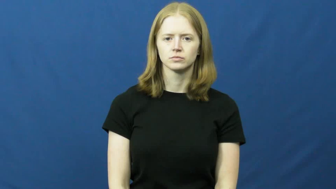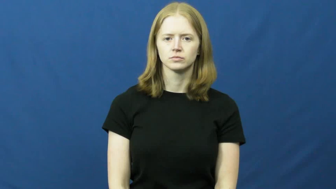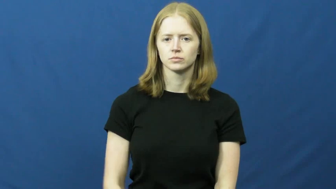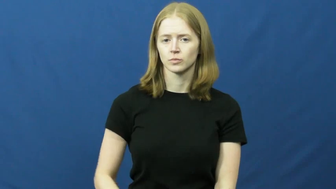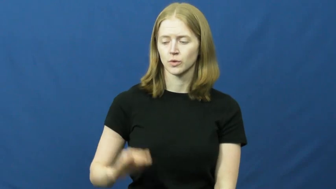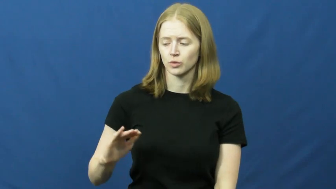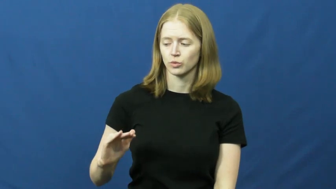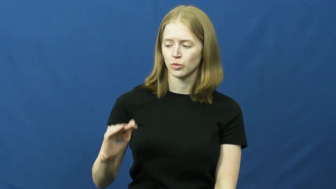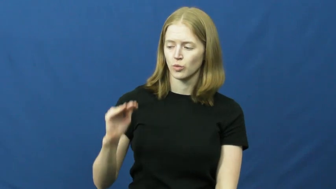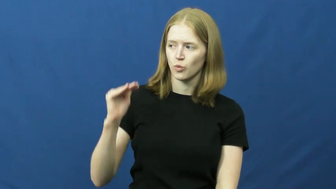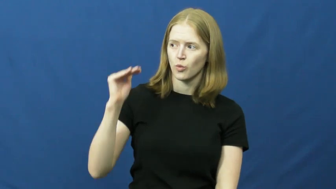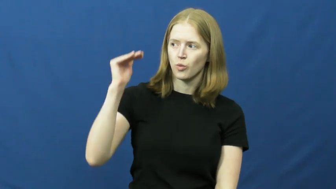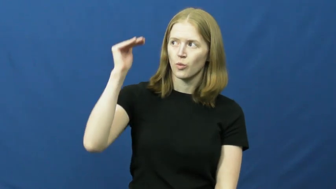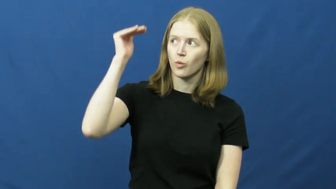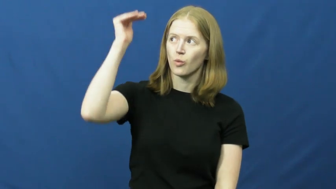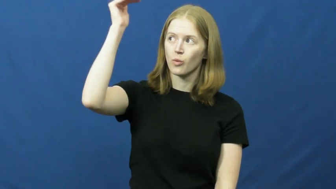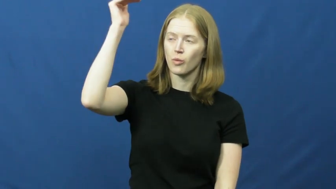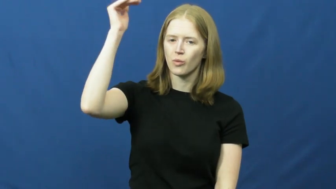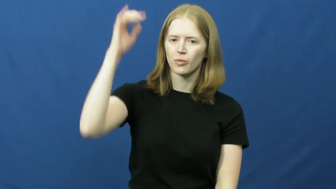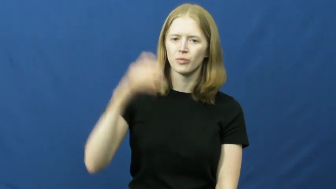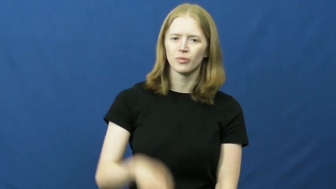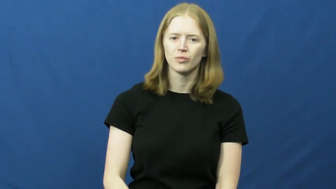tall,grow,big,large